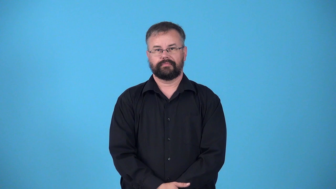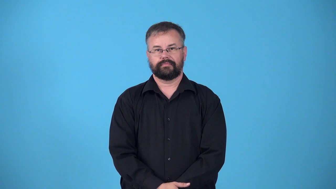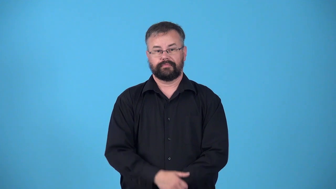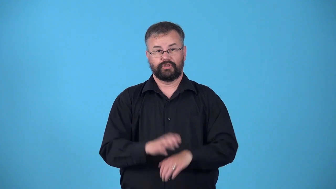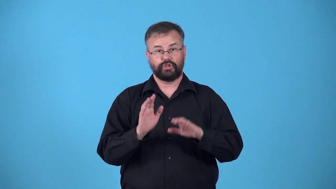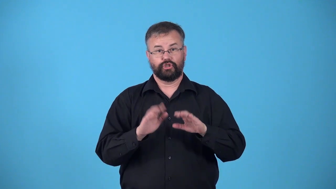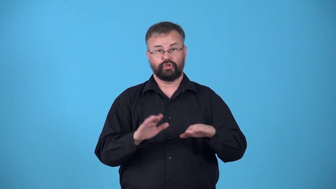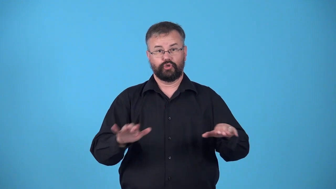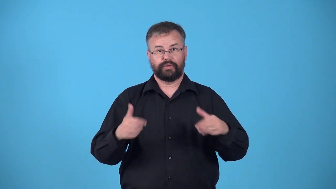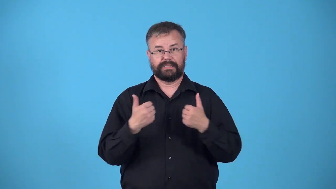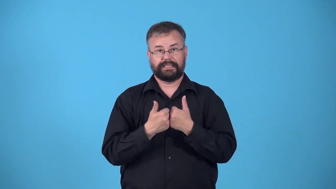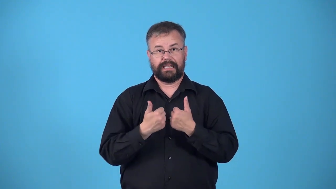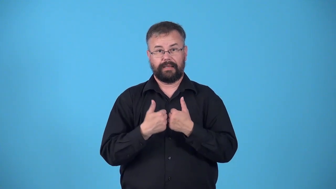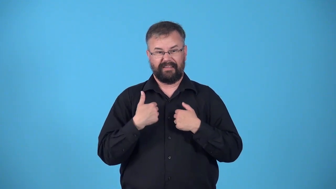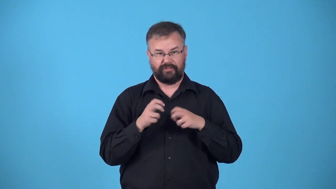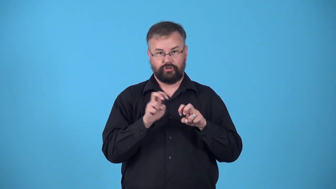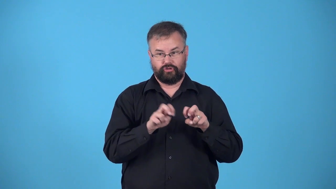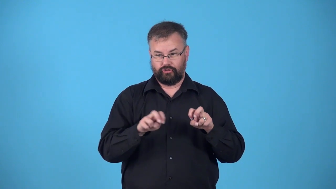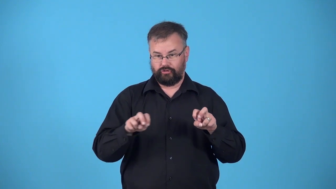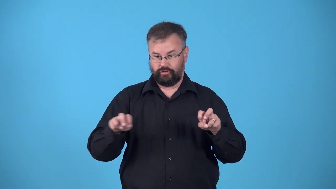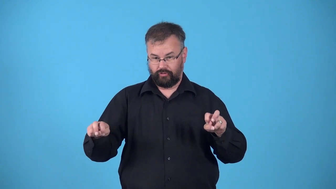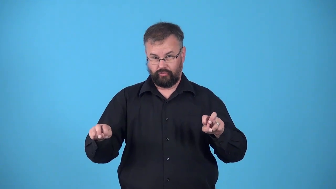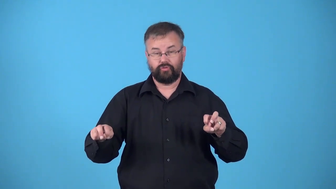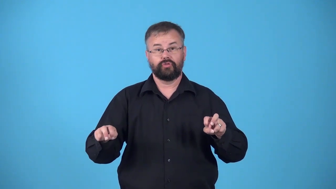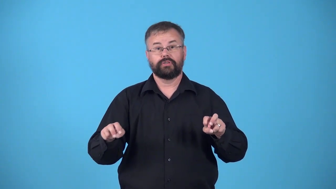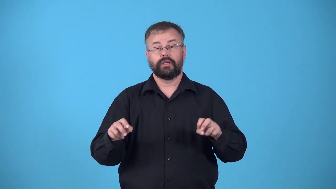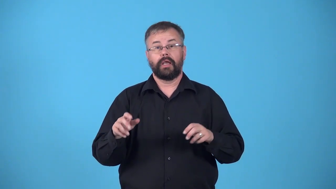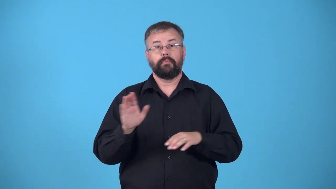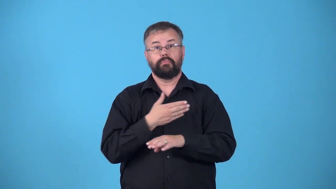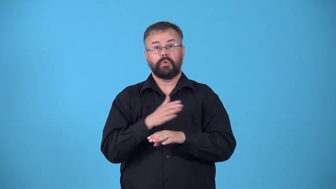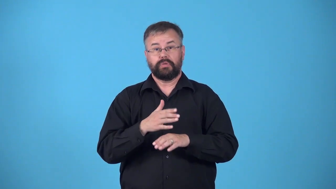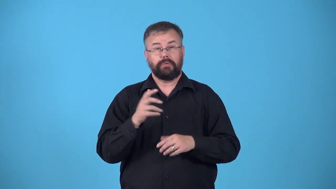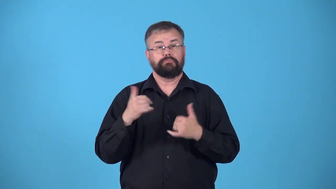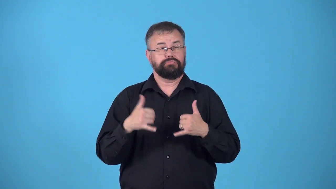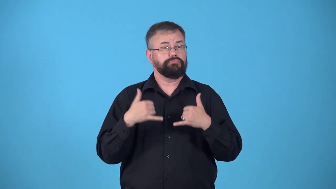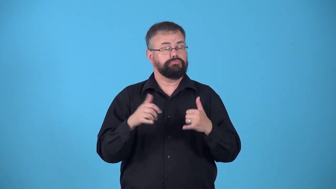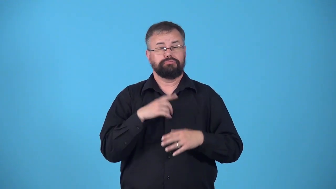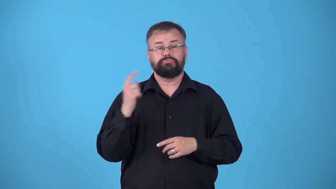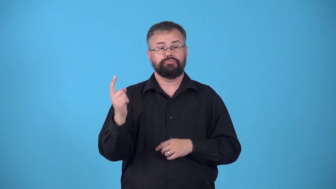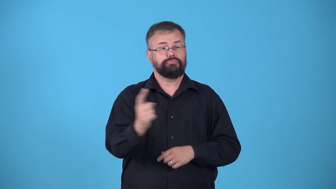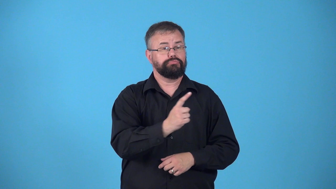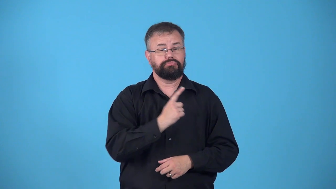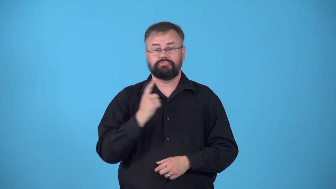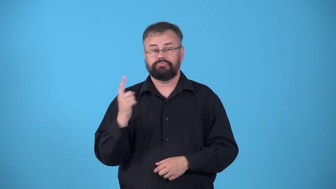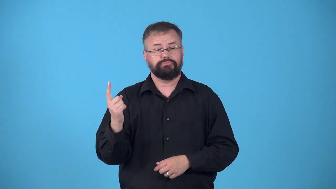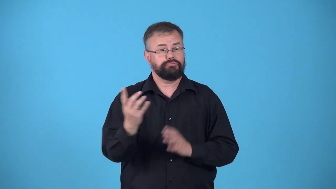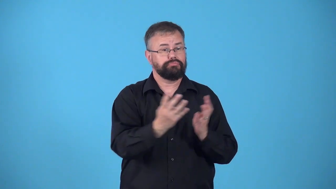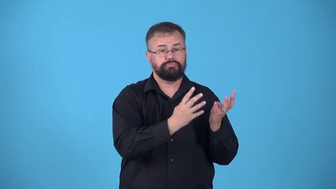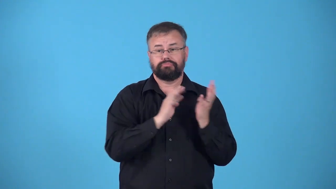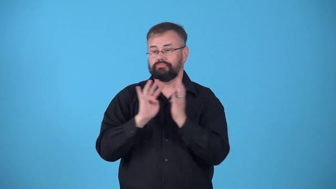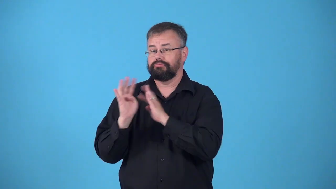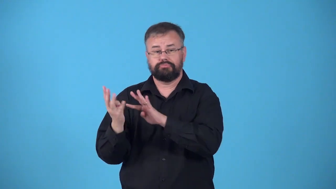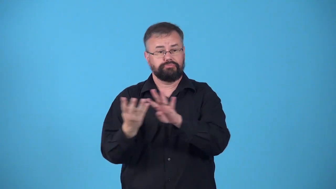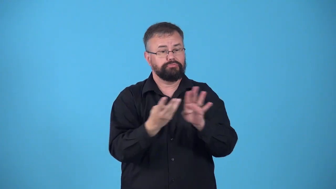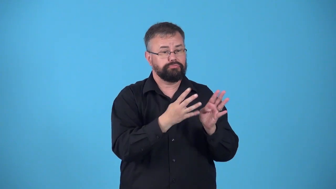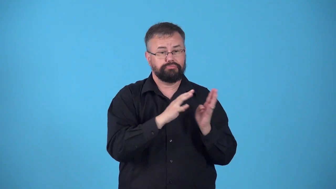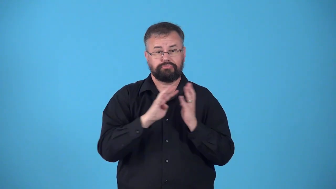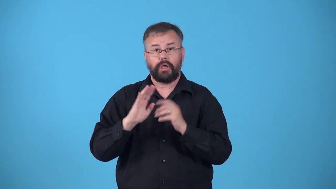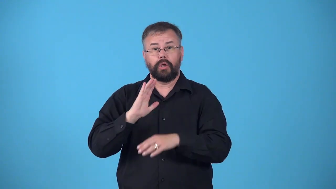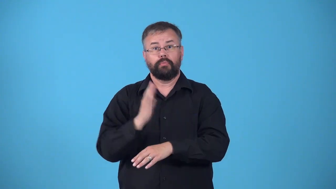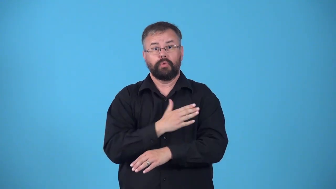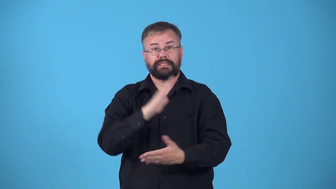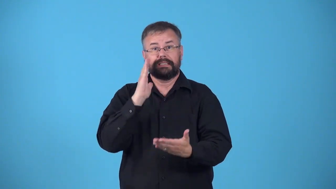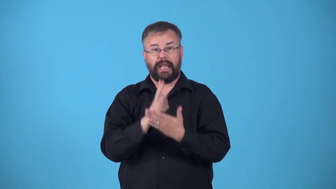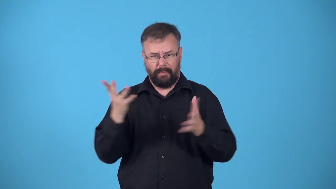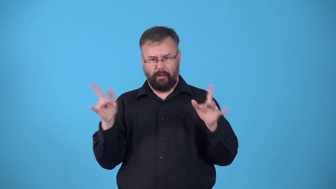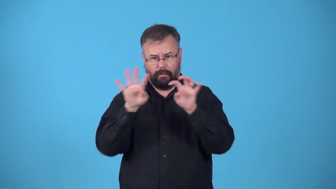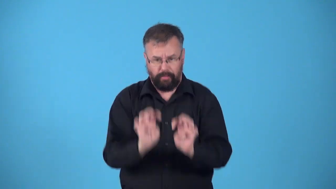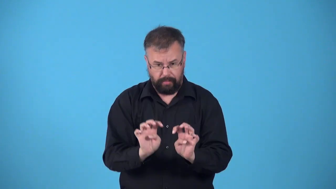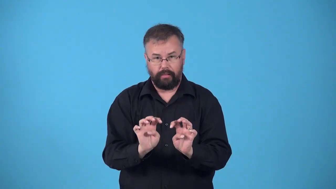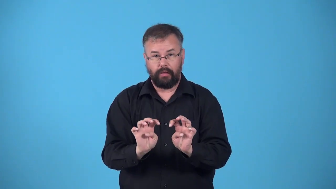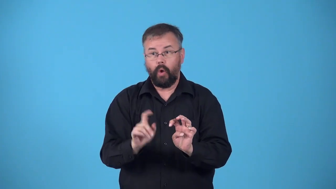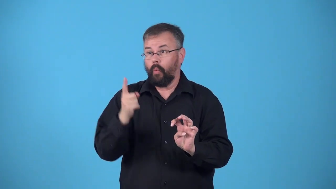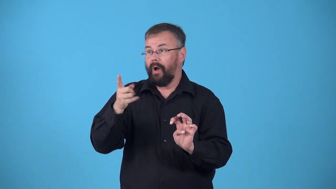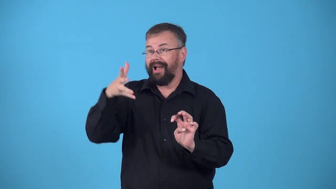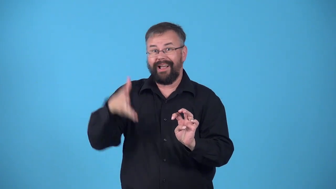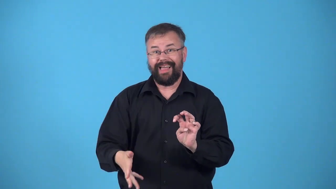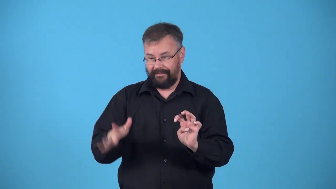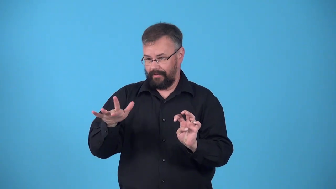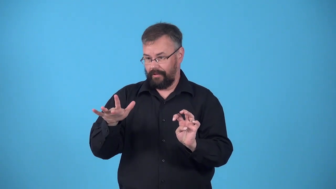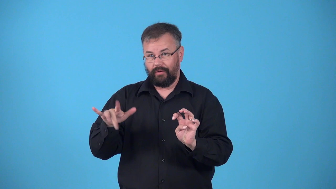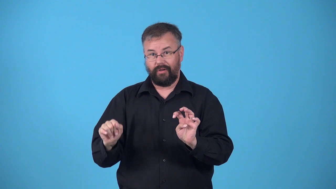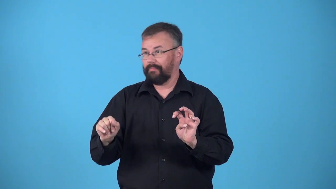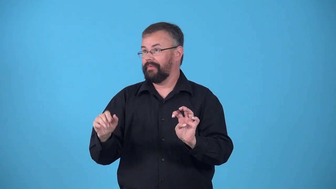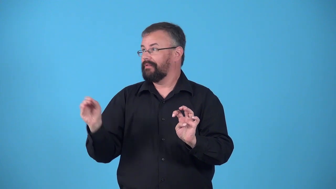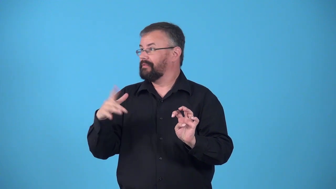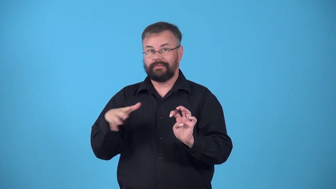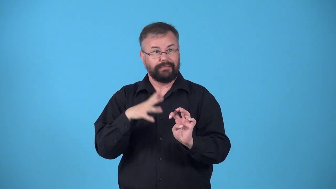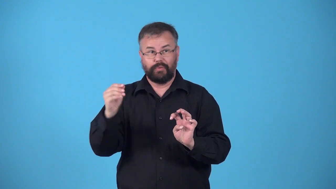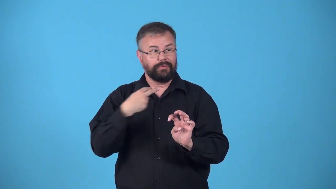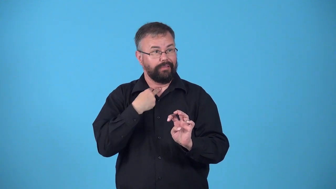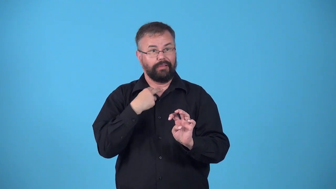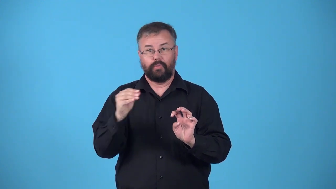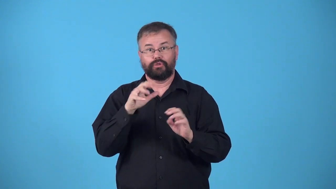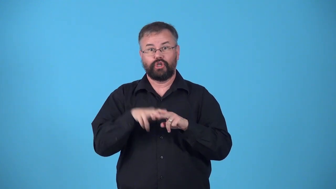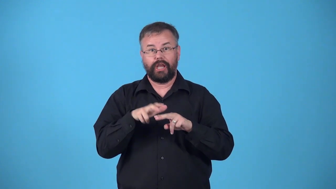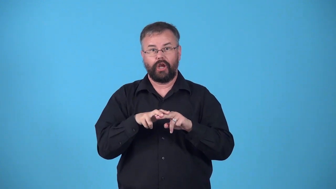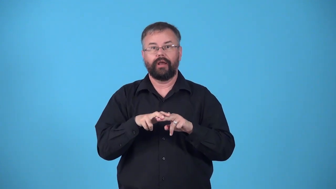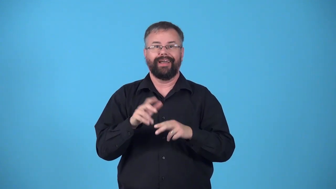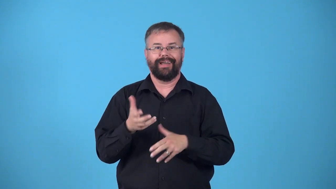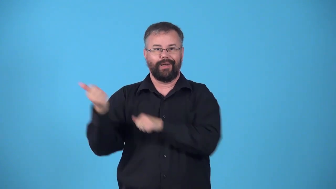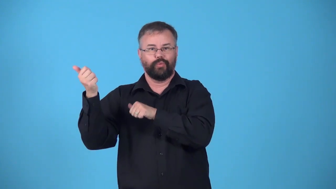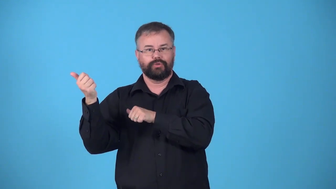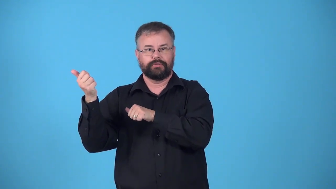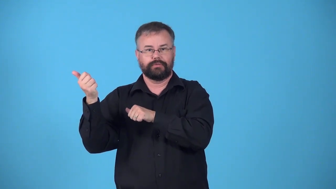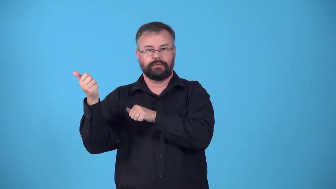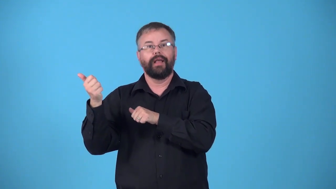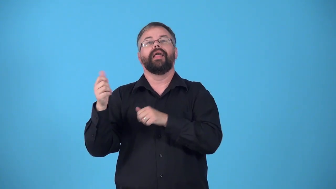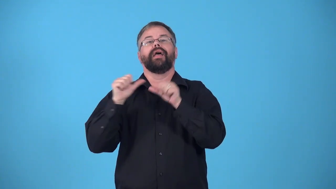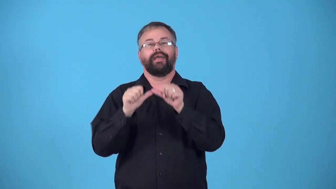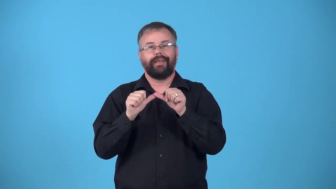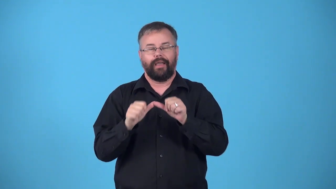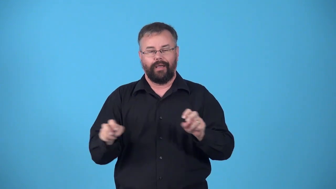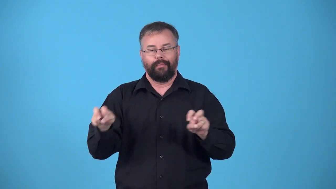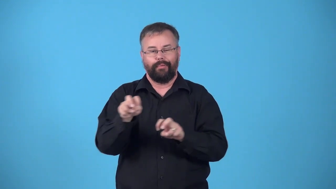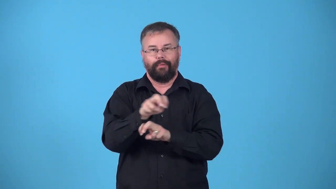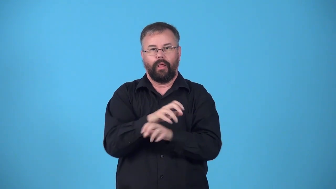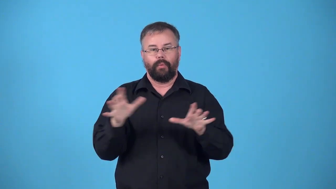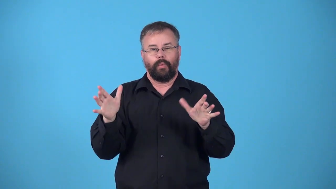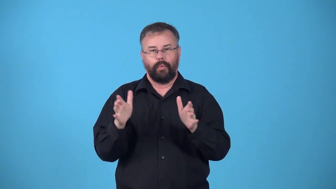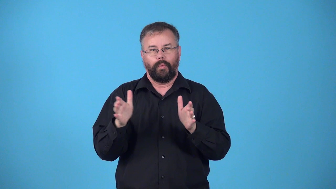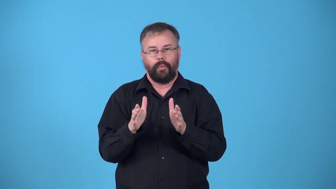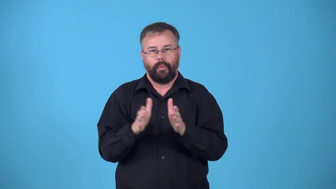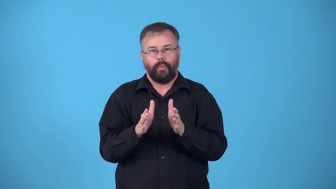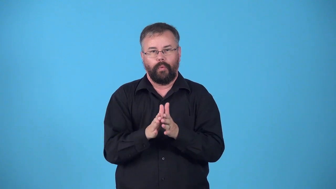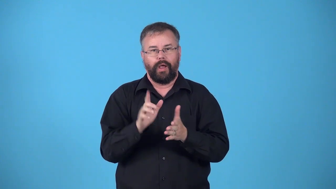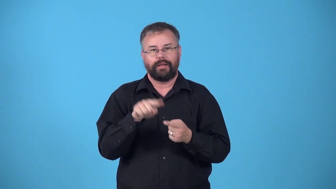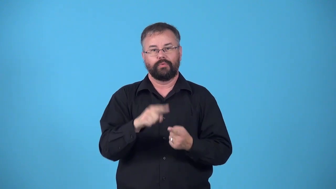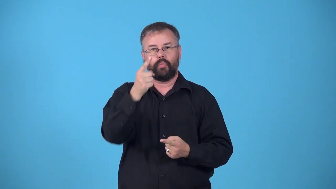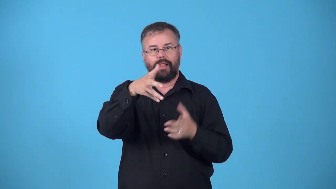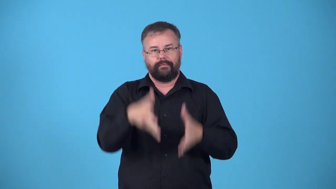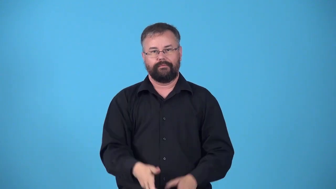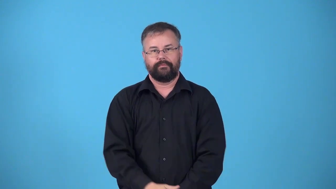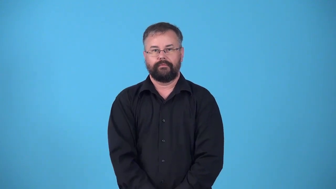musical chairs